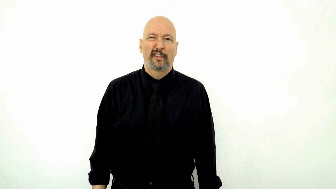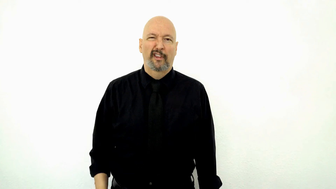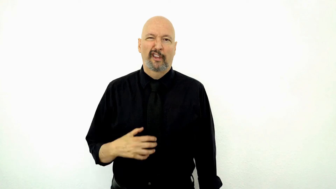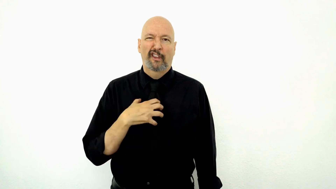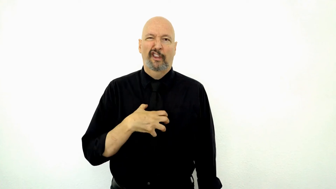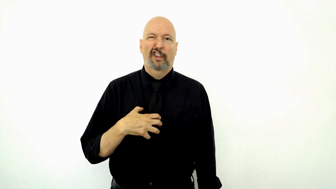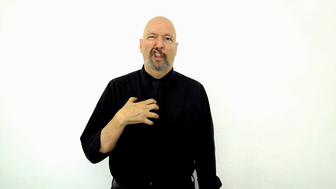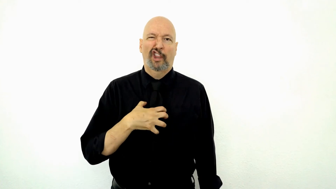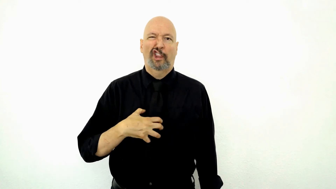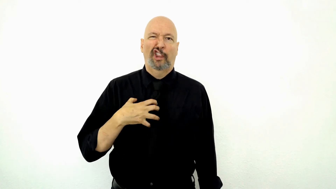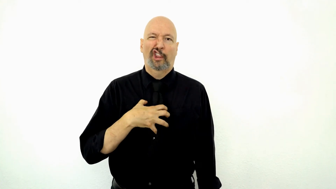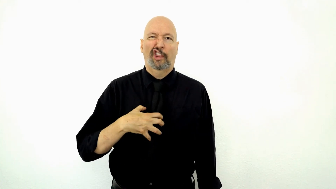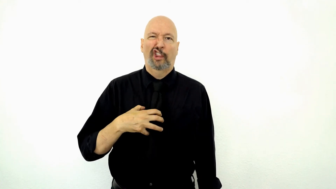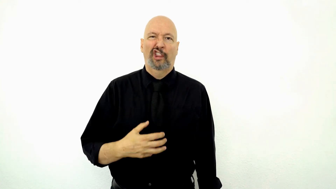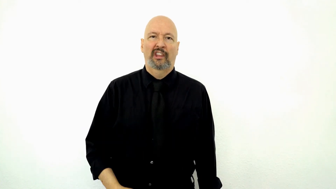DISGUST-annoyed-[chest-version]